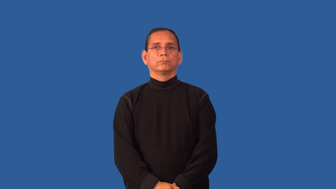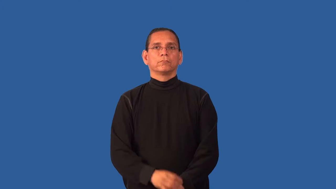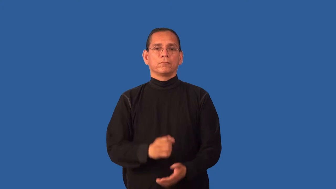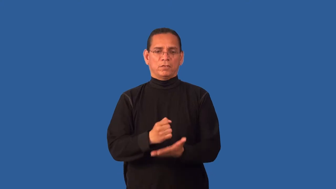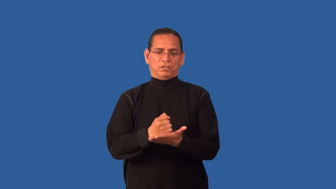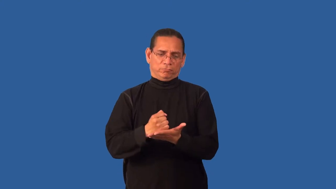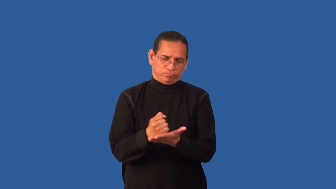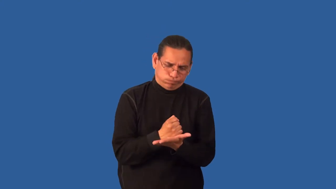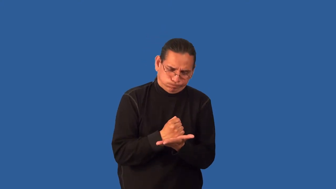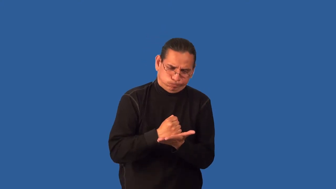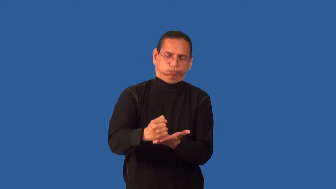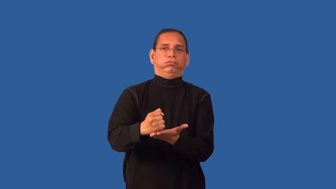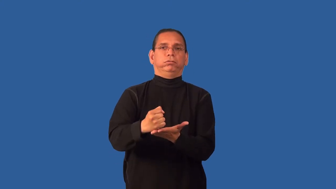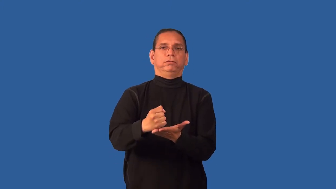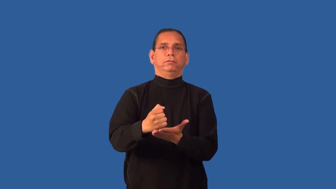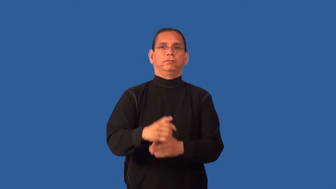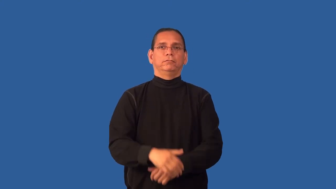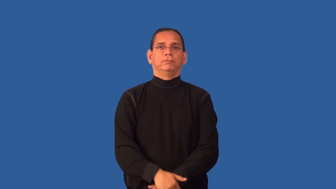format-disk